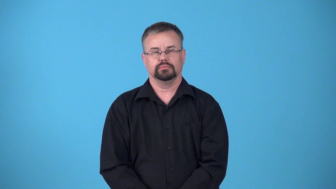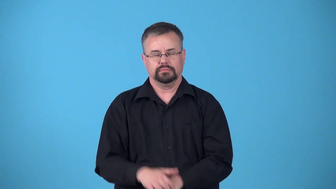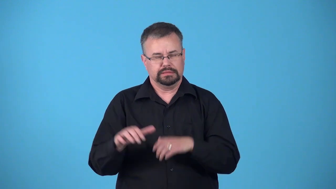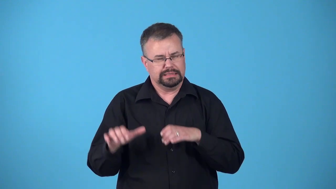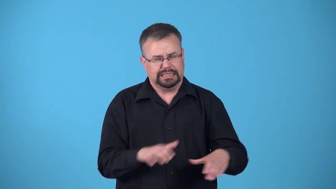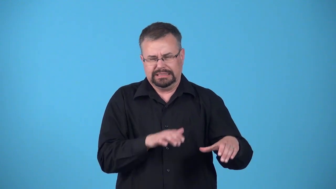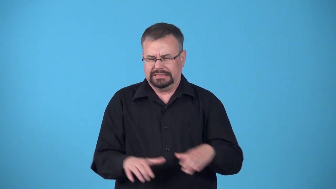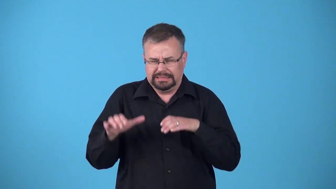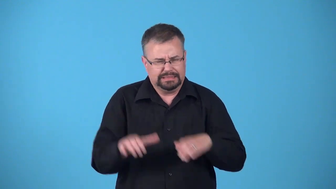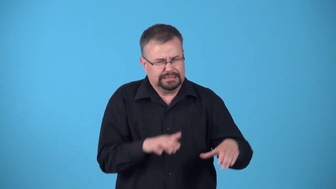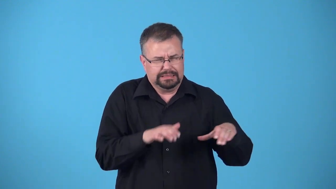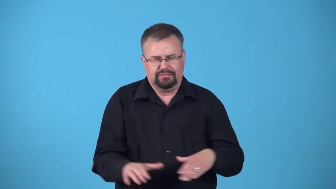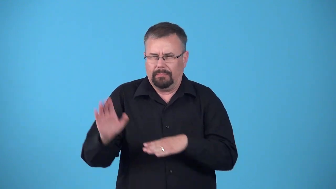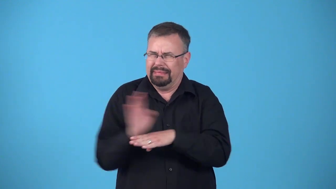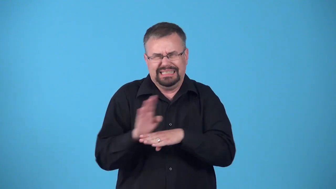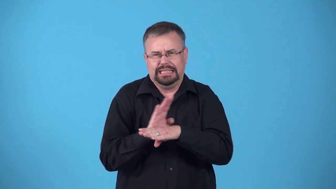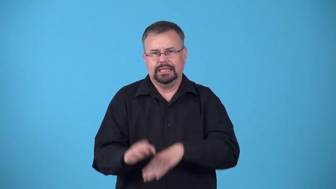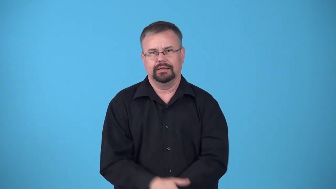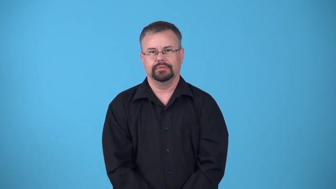in full swing